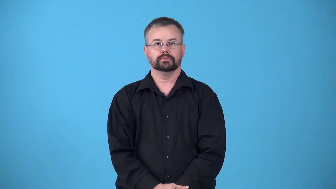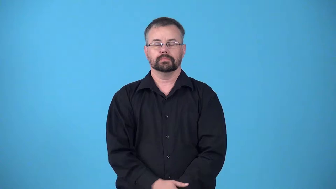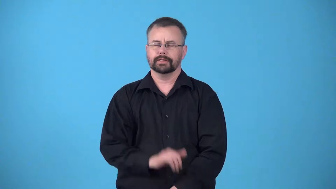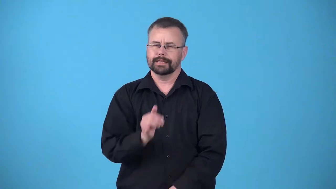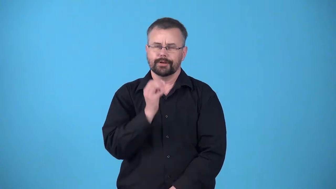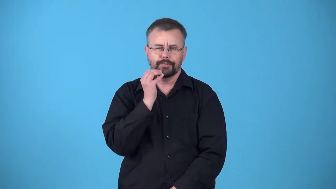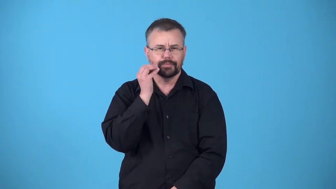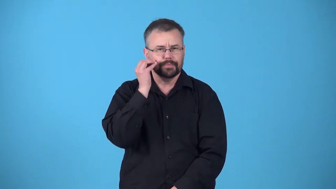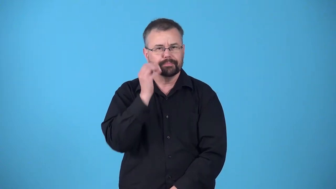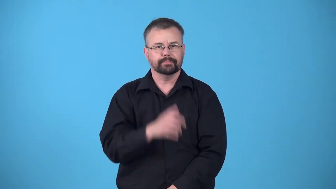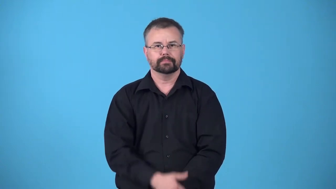homelike,homey